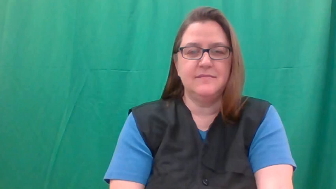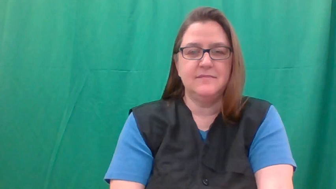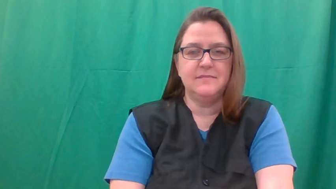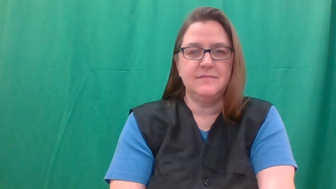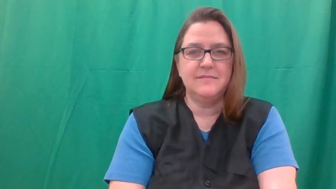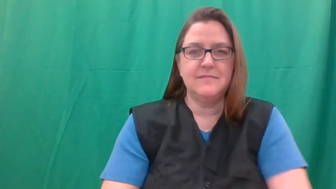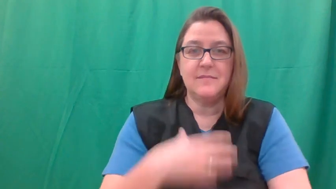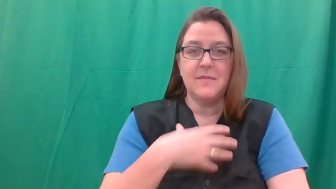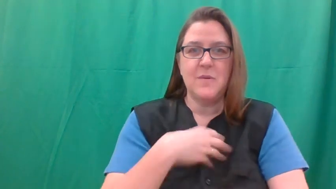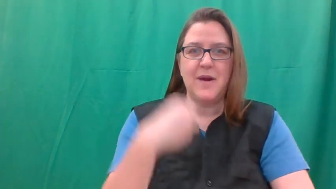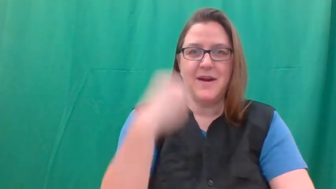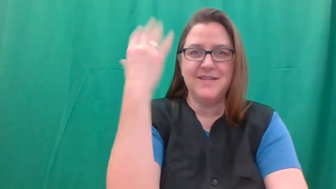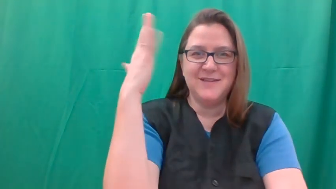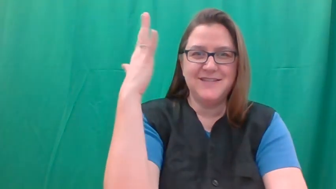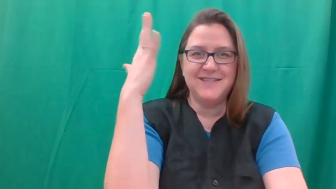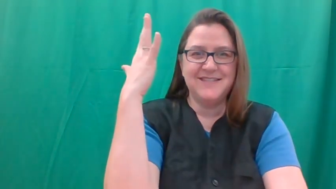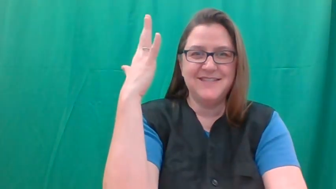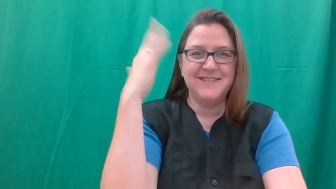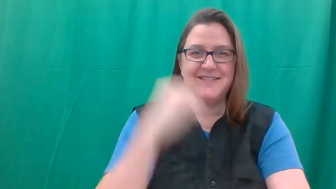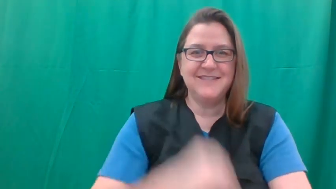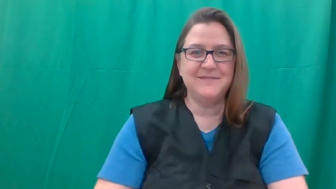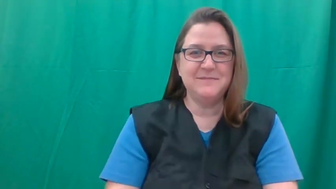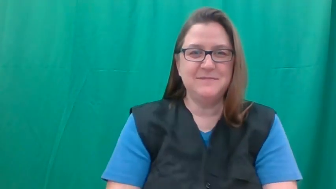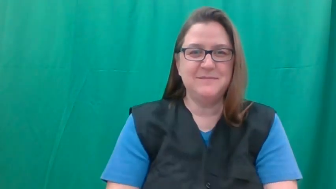white tree